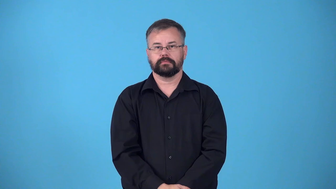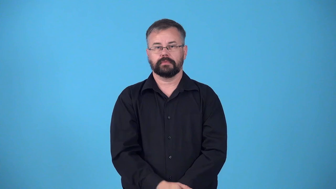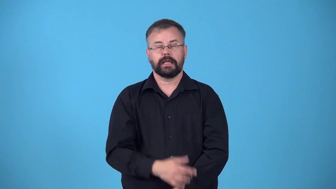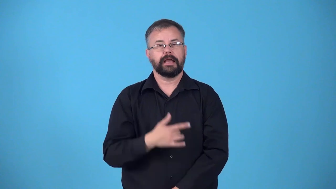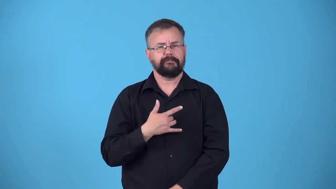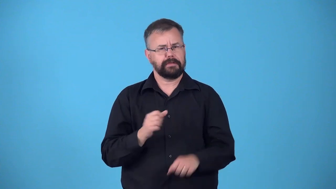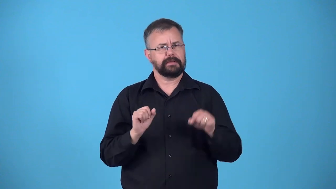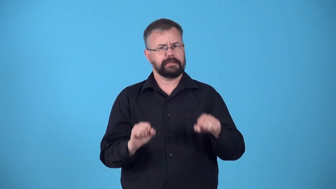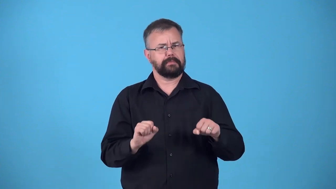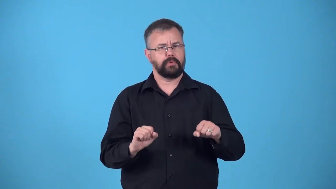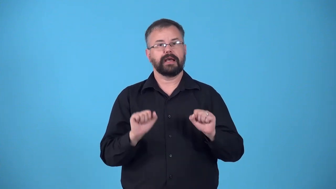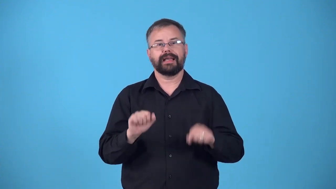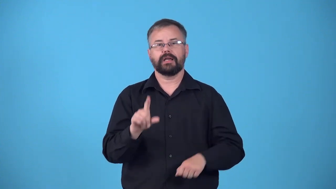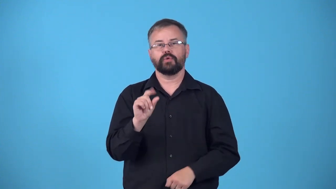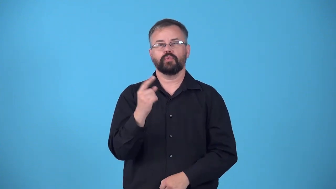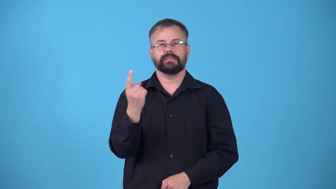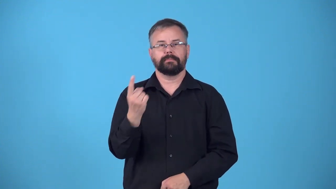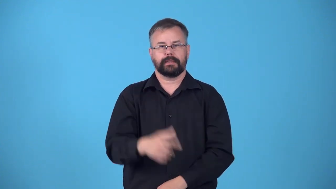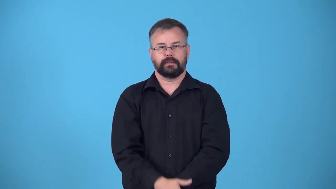feel up to